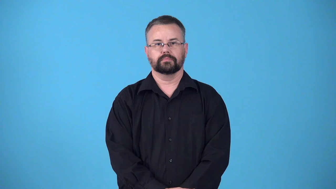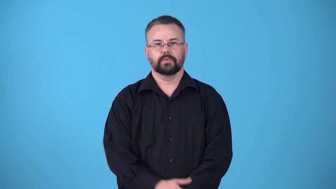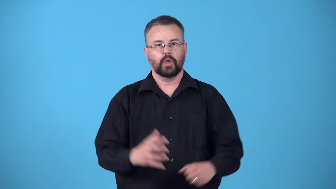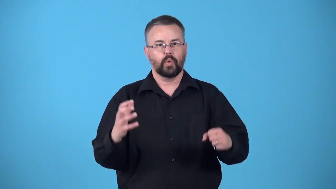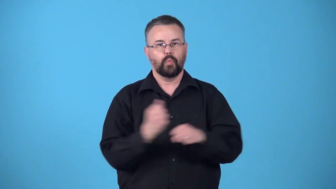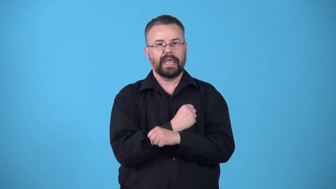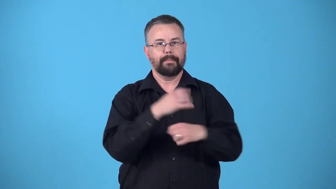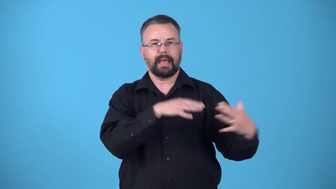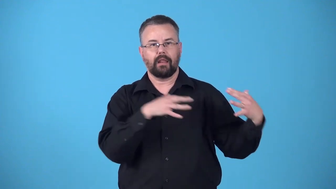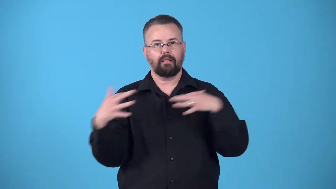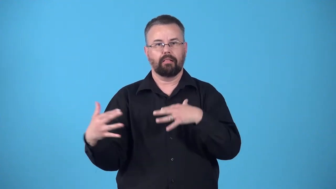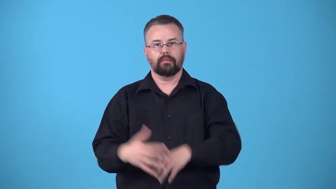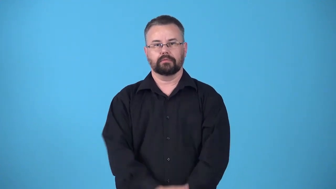carry the day